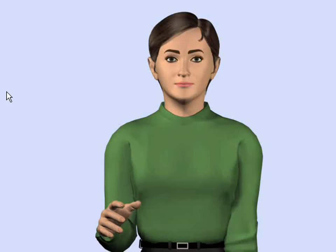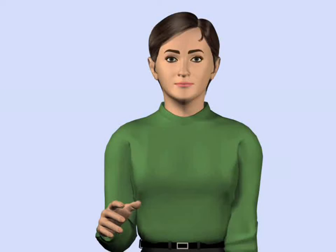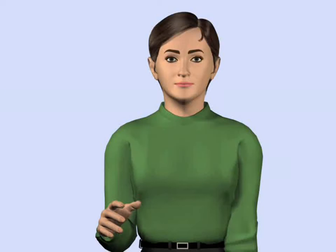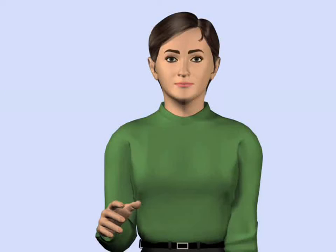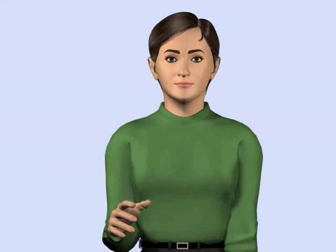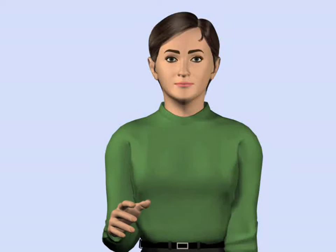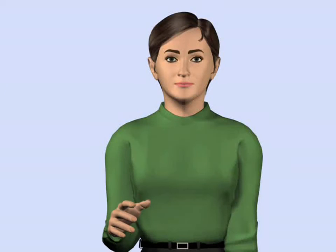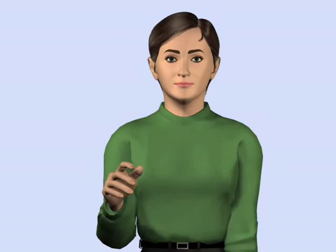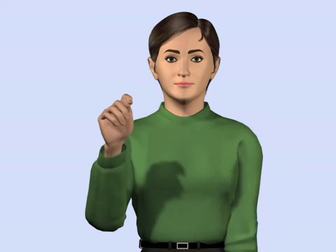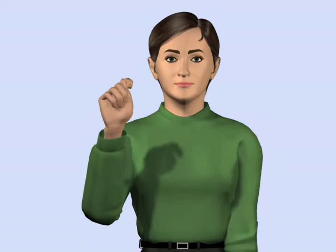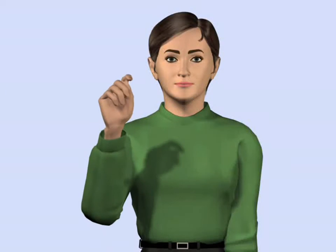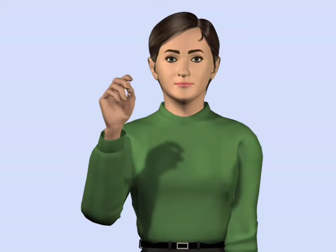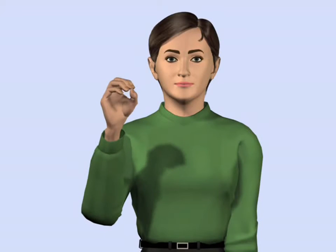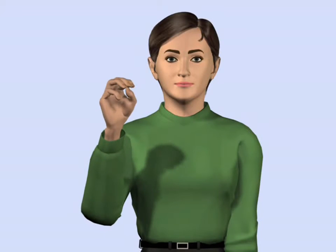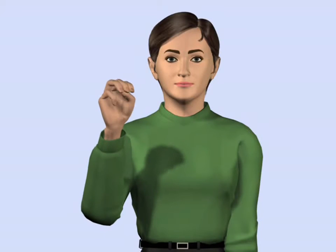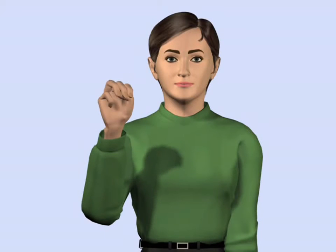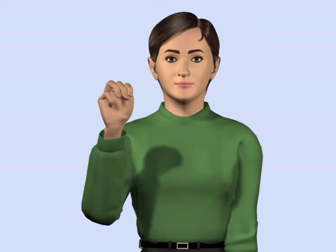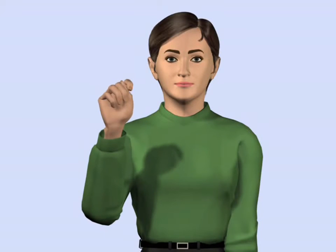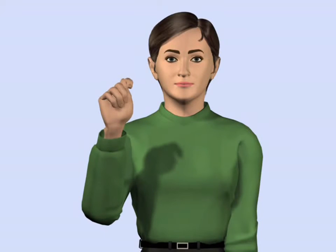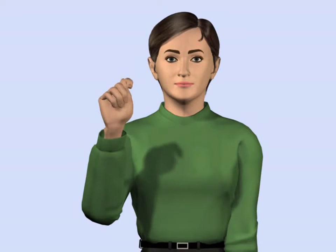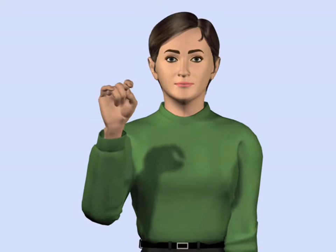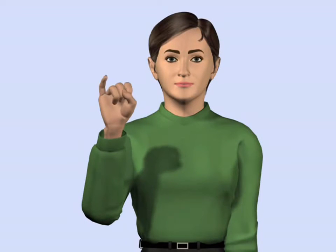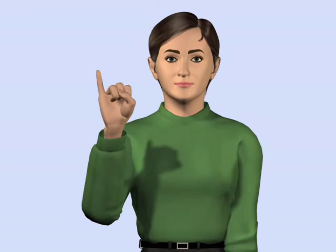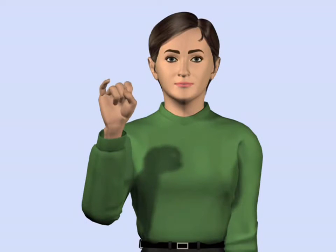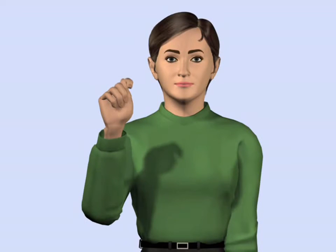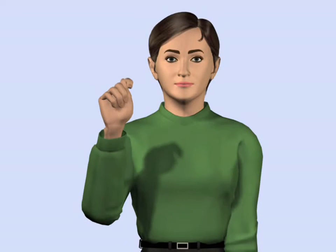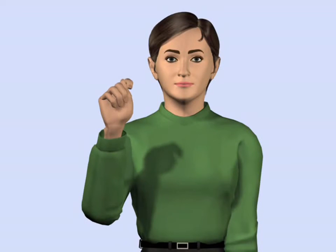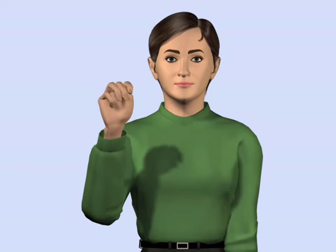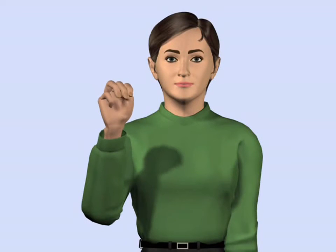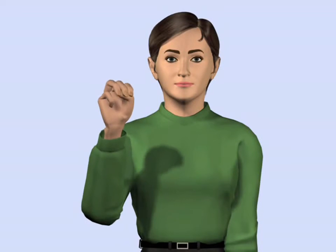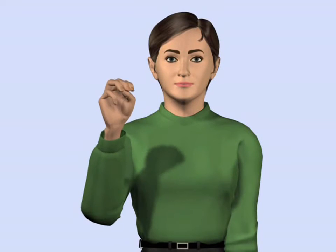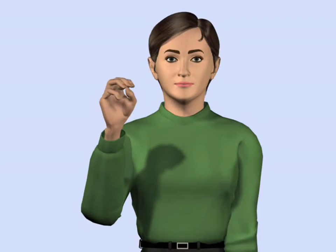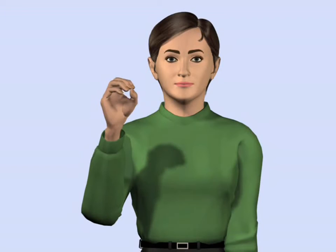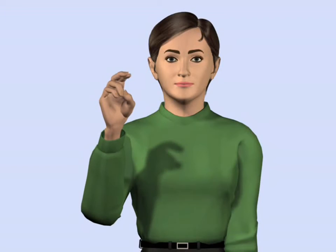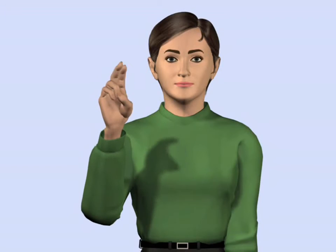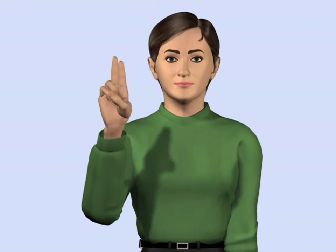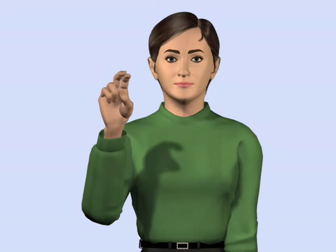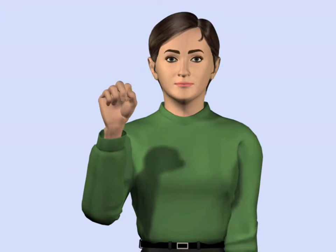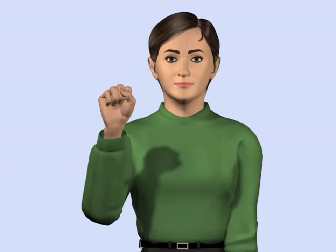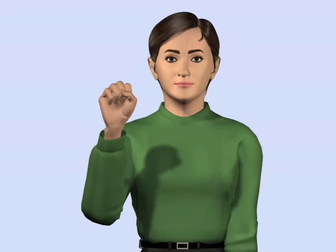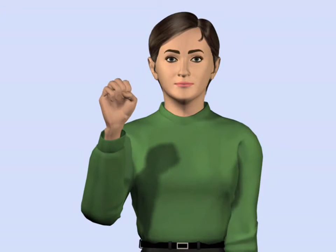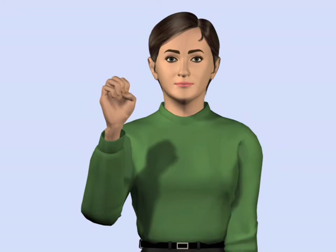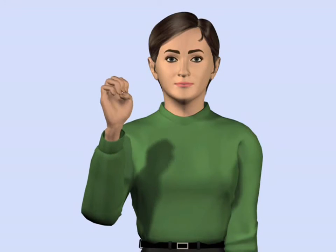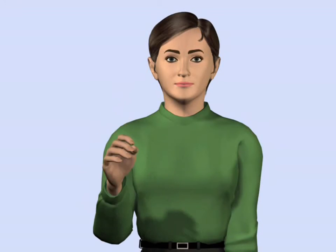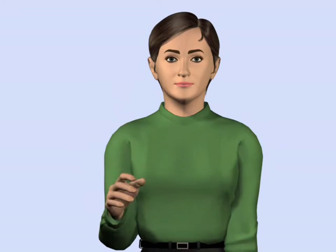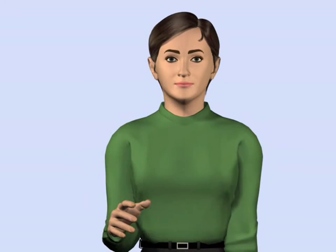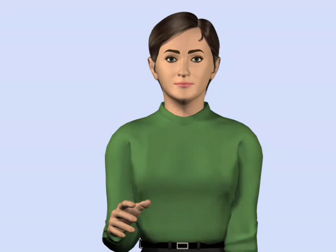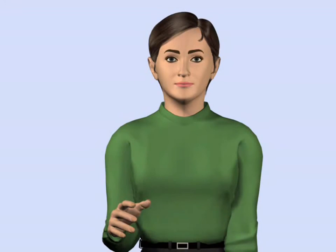Tom Titmouse